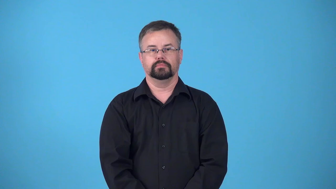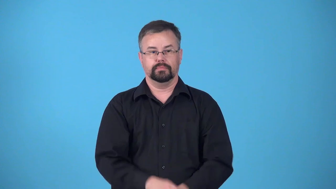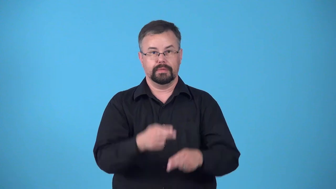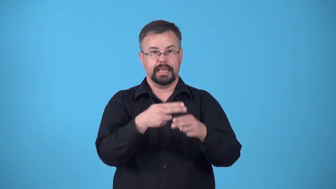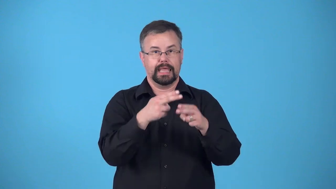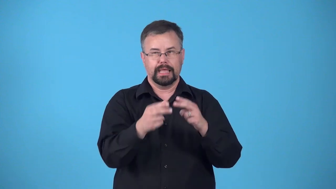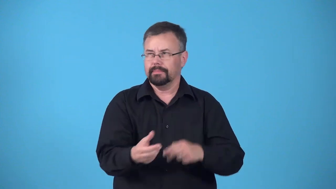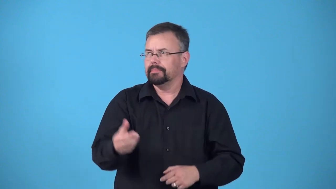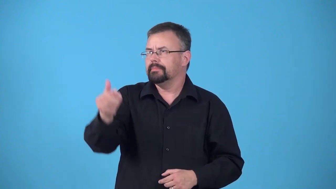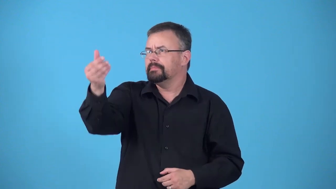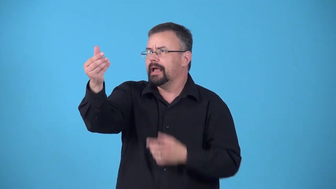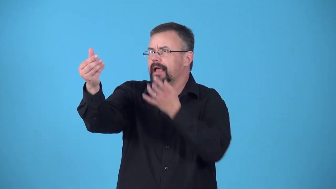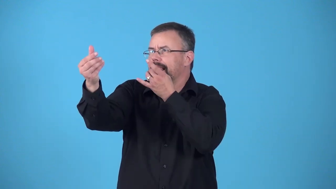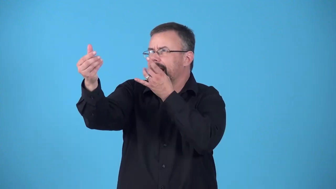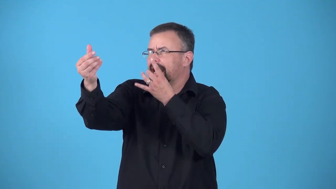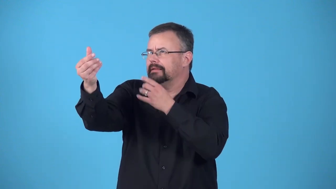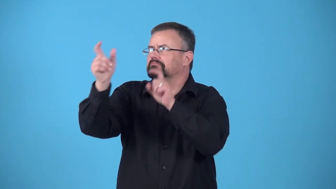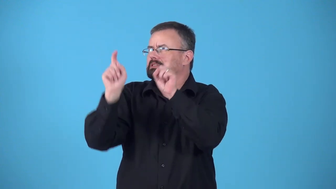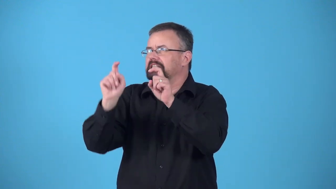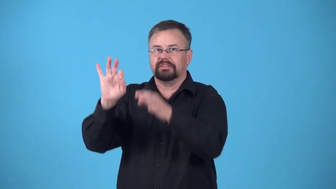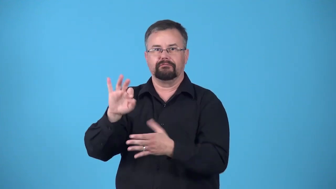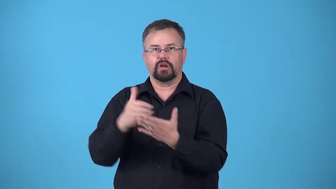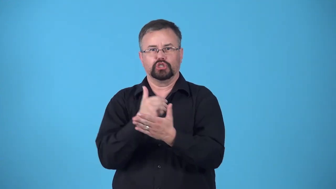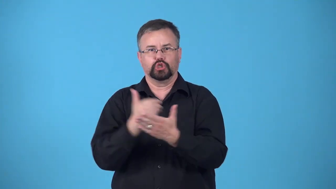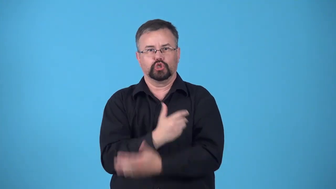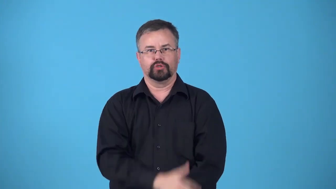candle